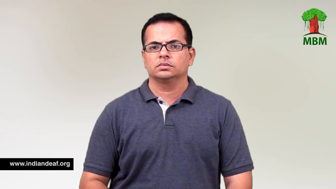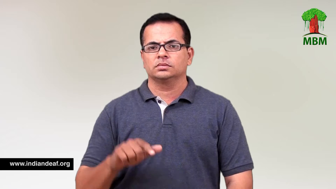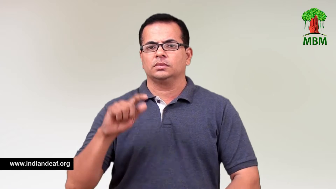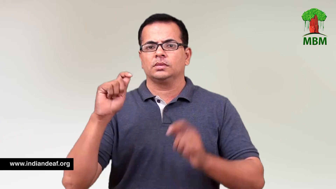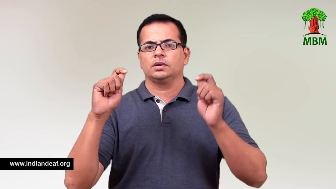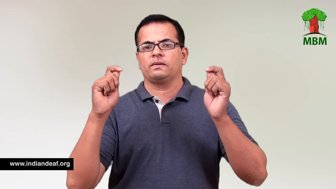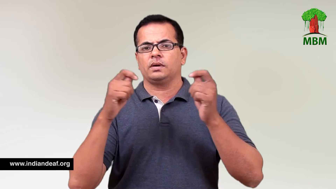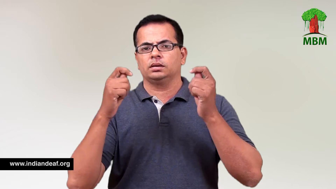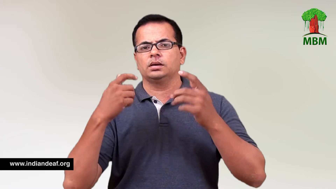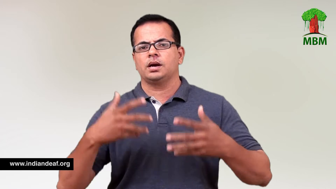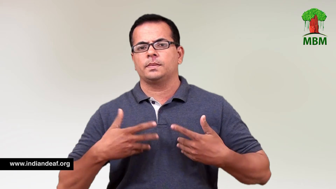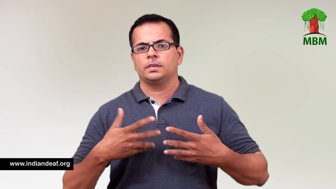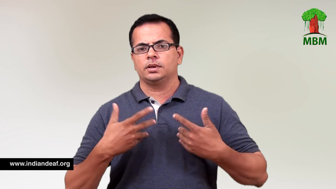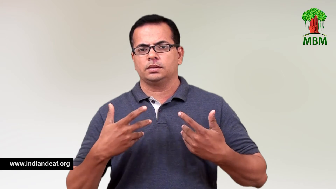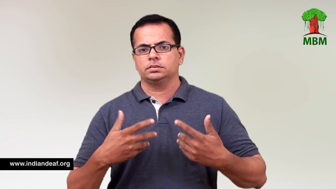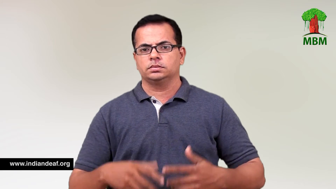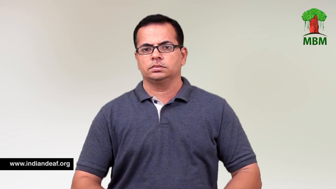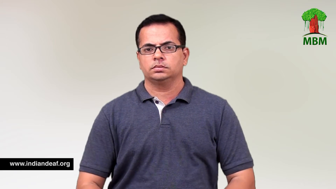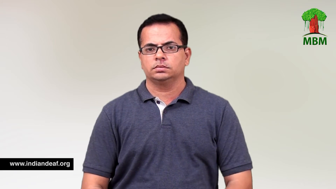Celebrate